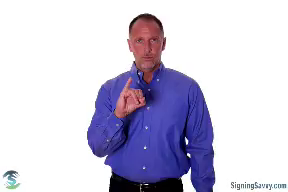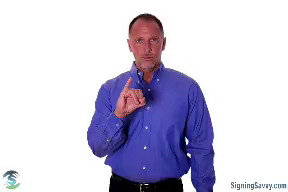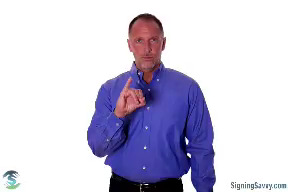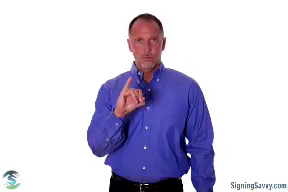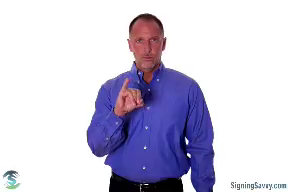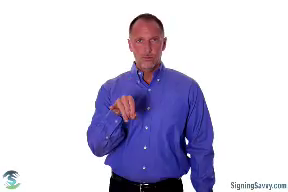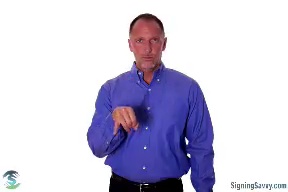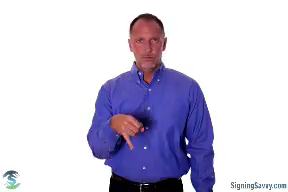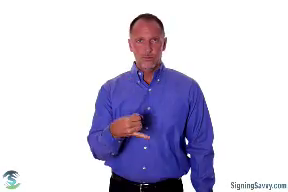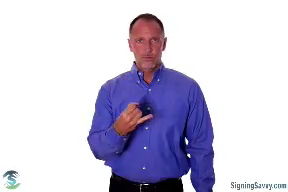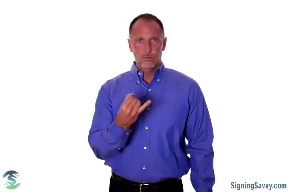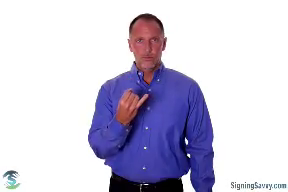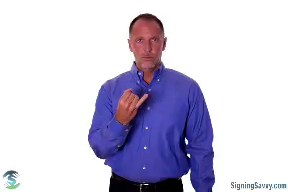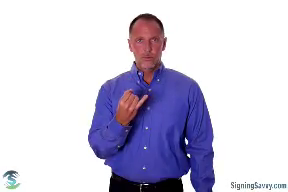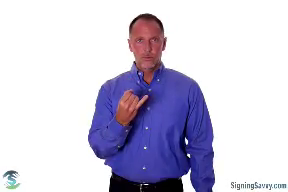Jj